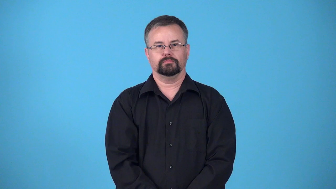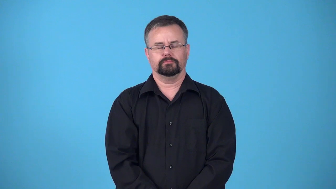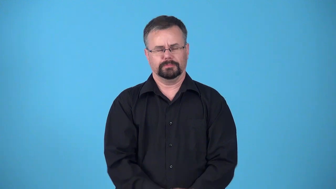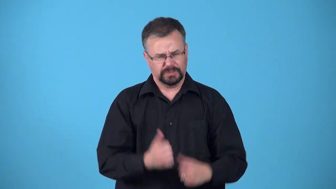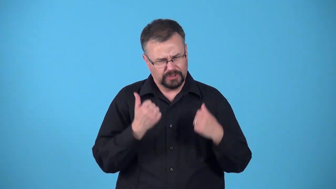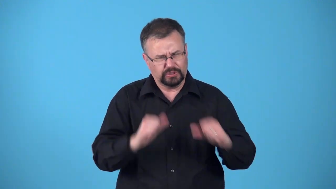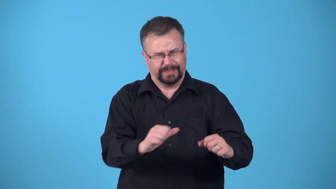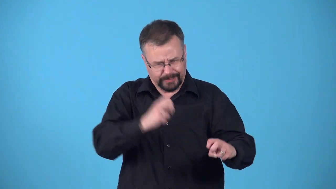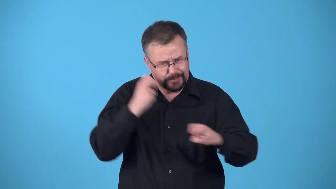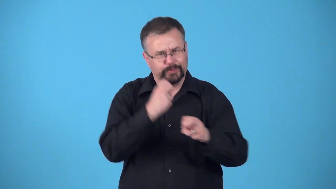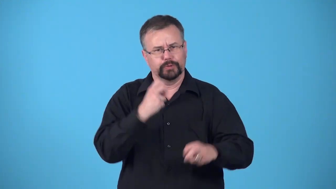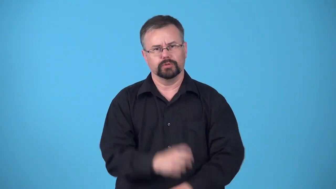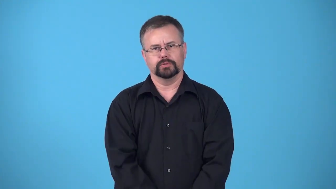take it to the limit